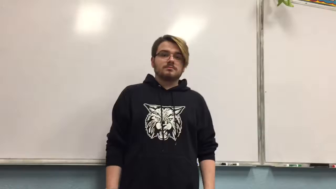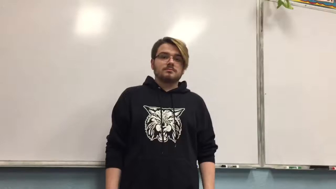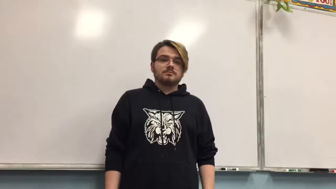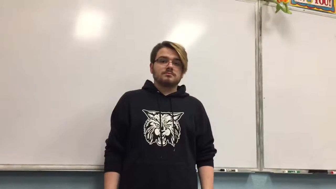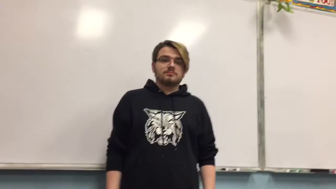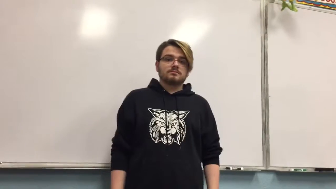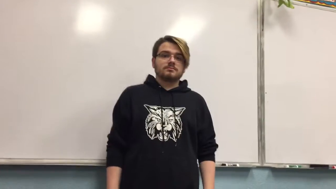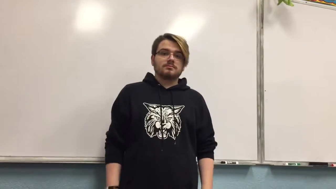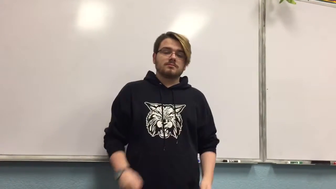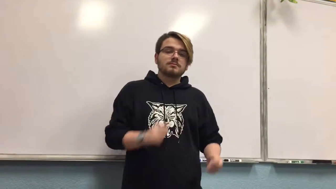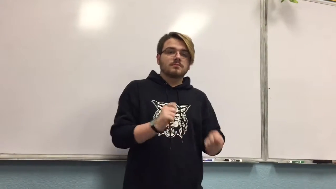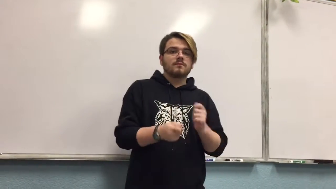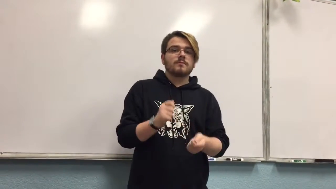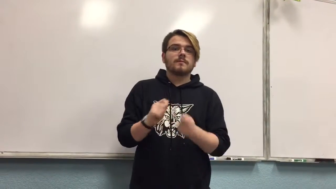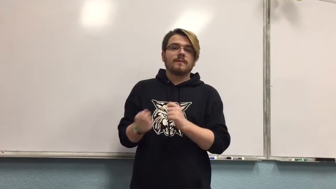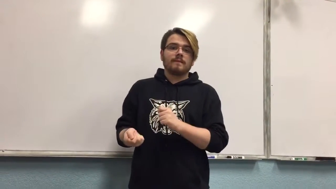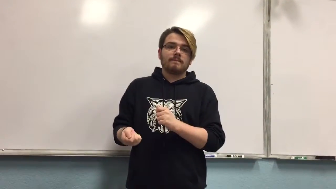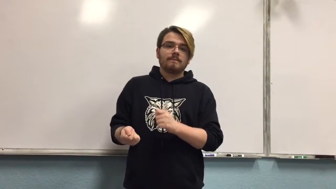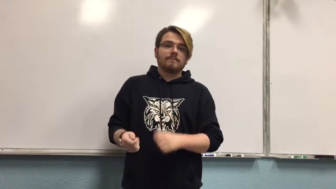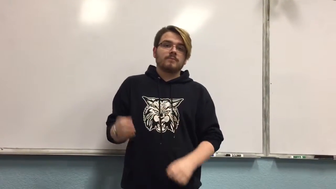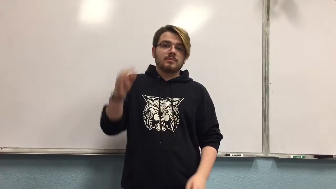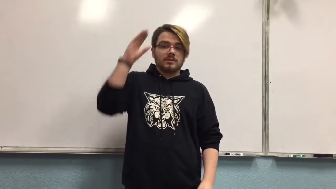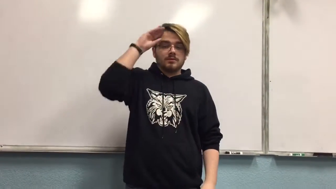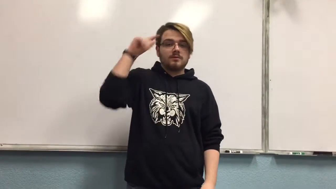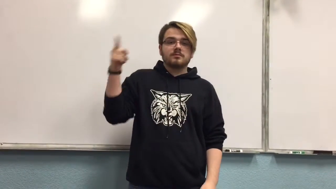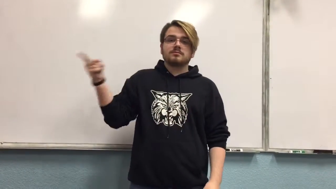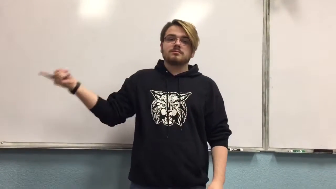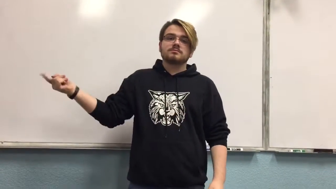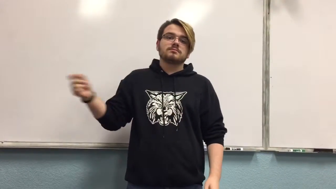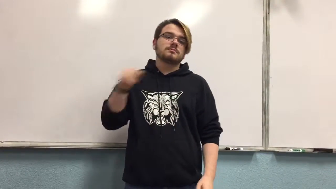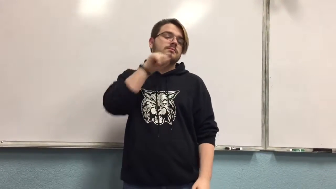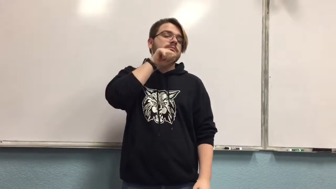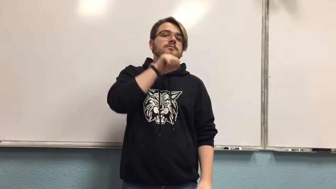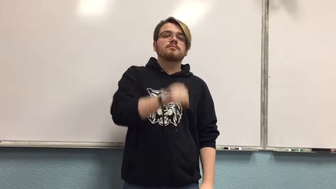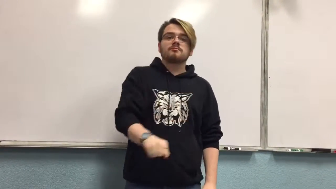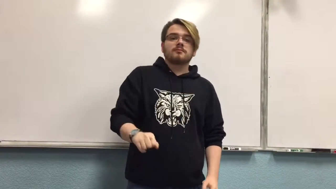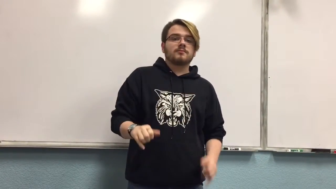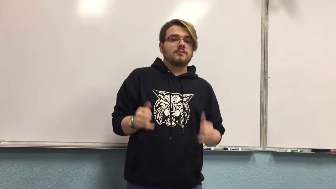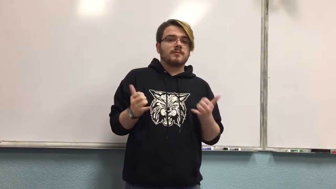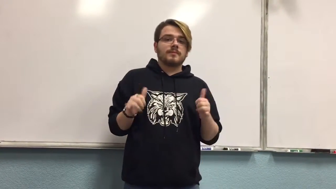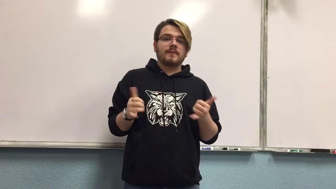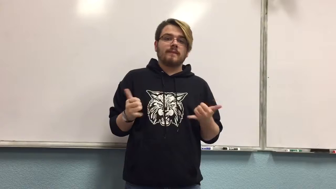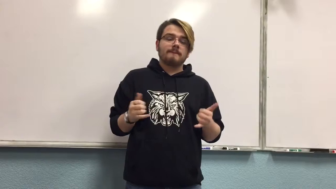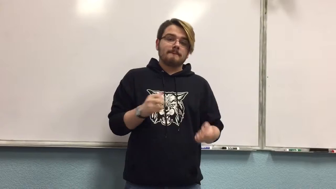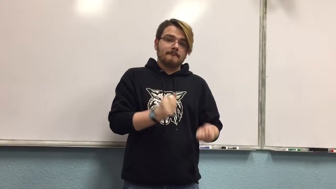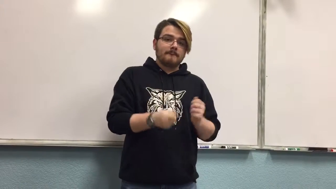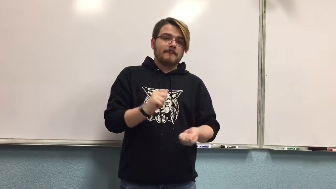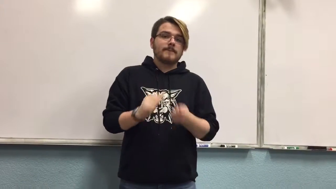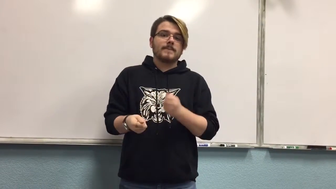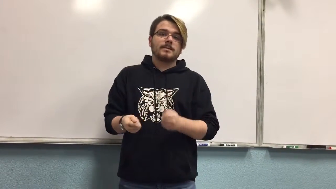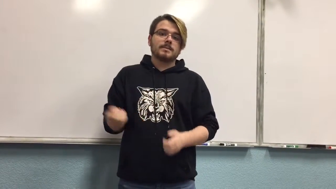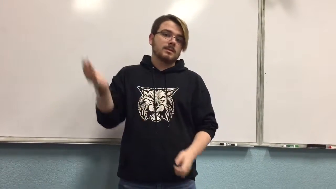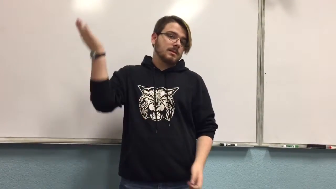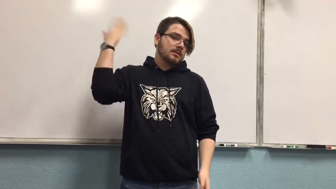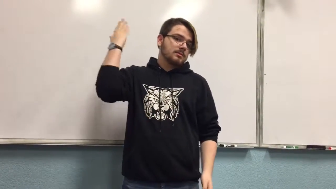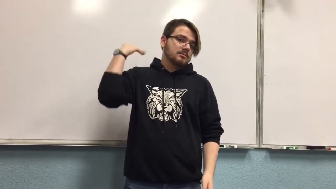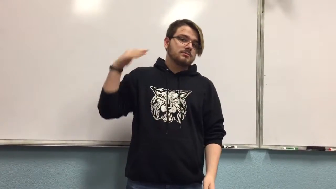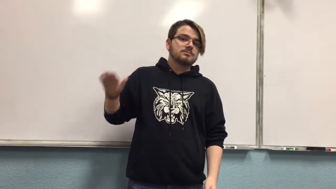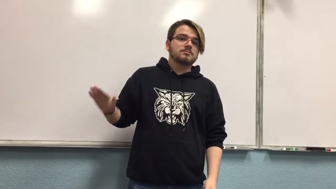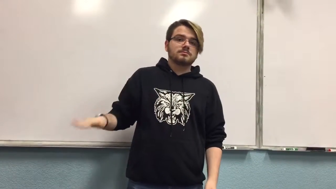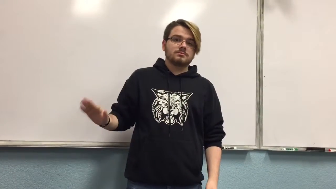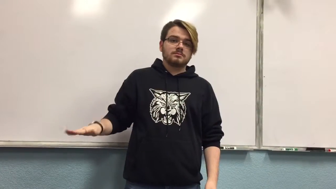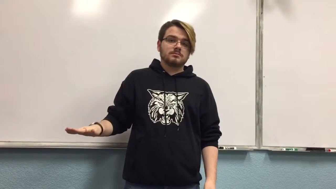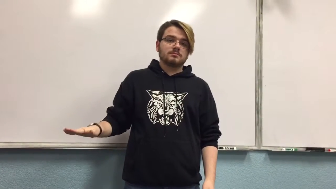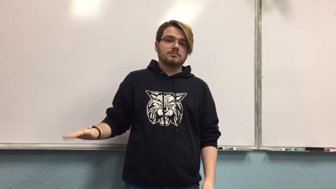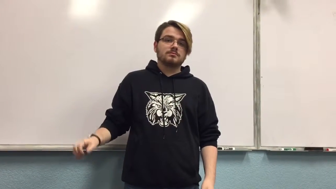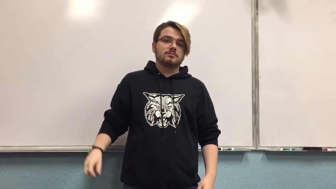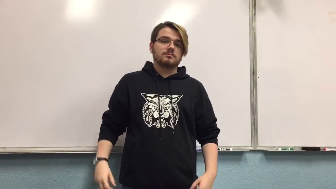Xylophone